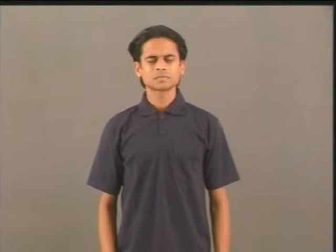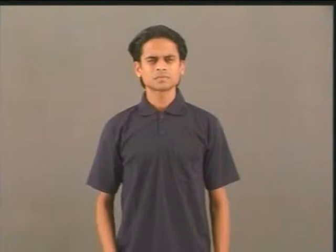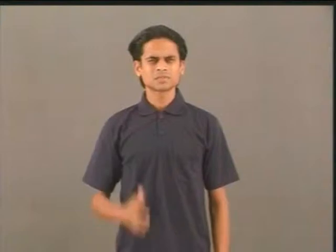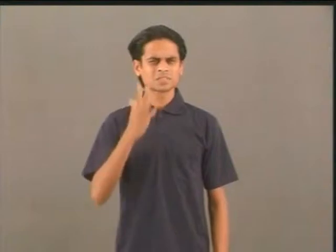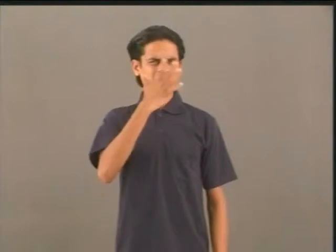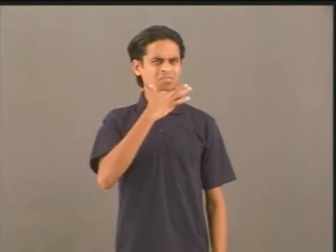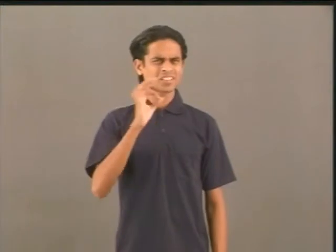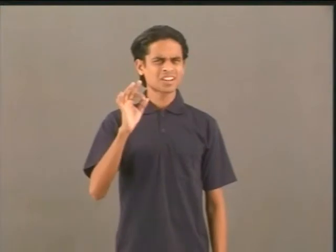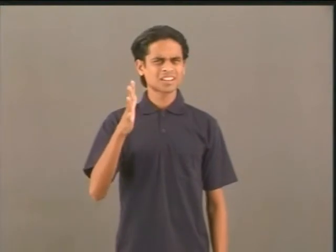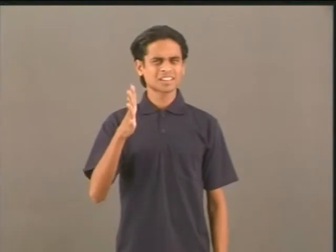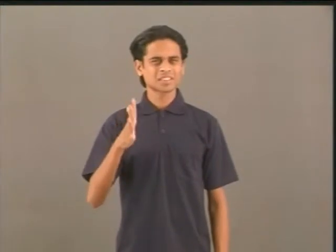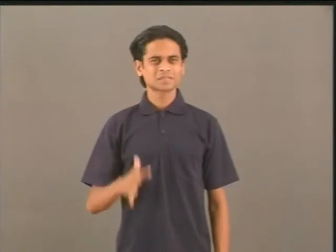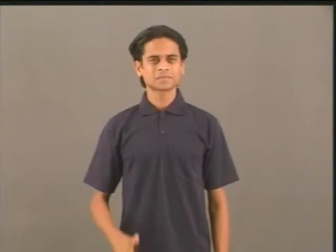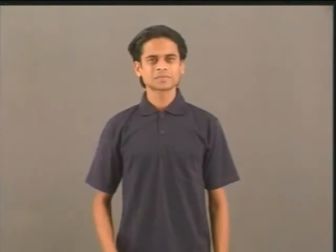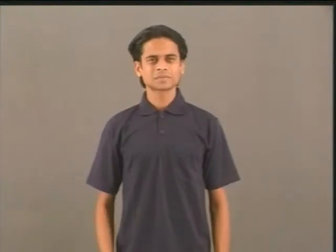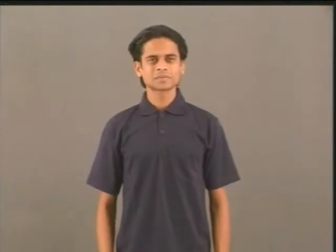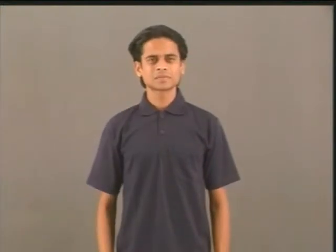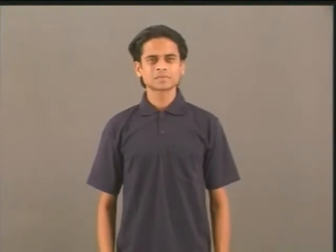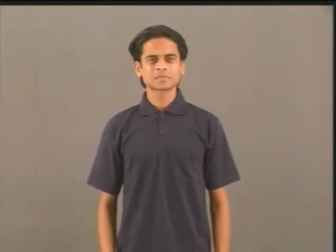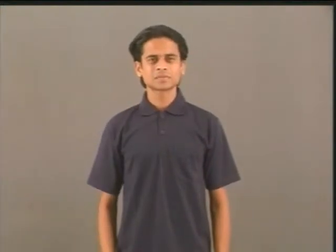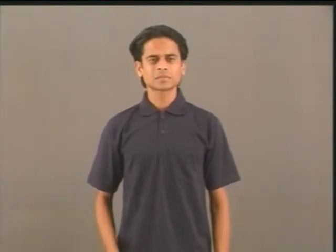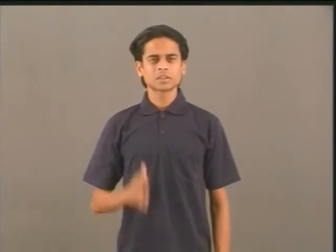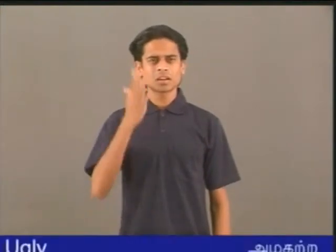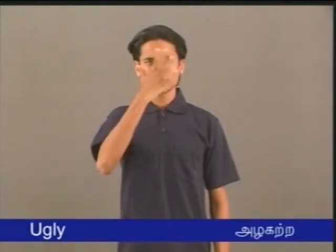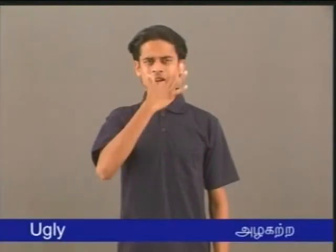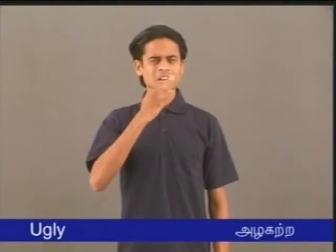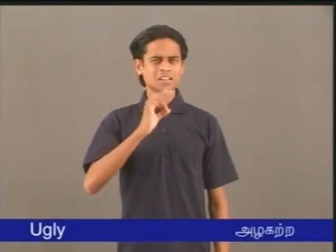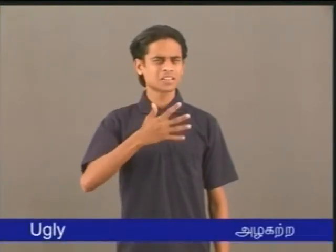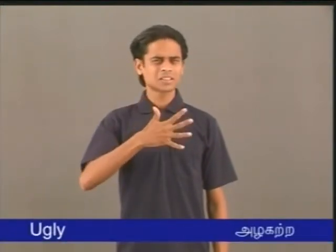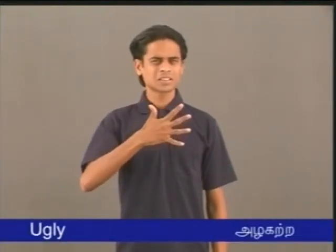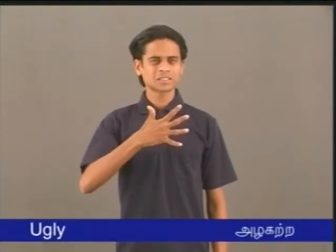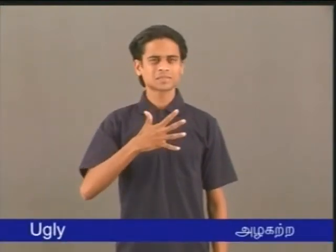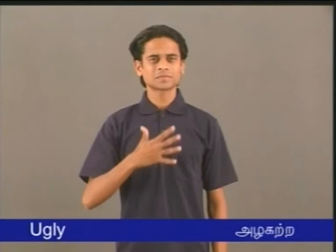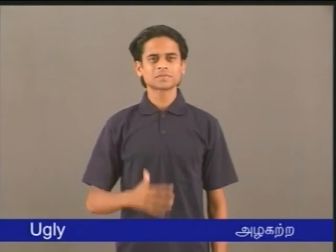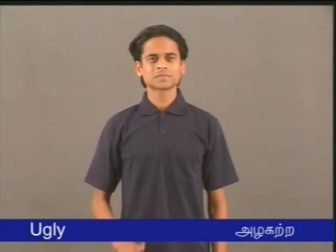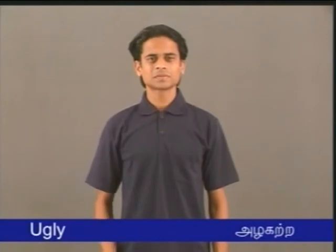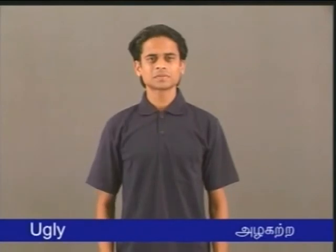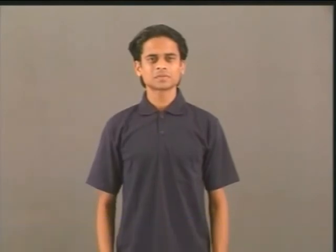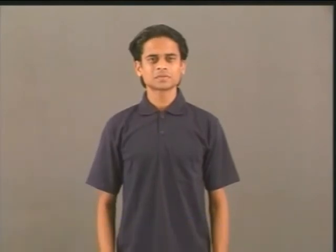ugly